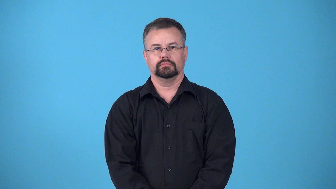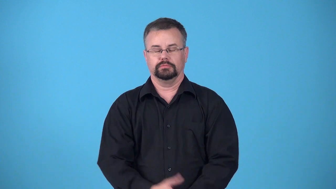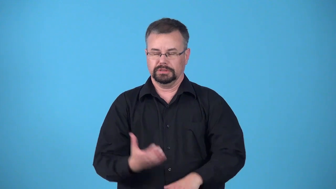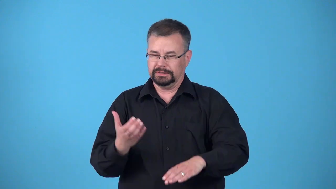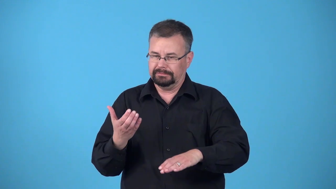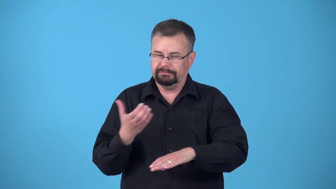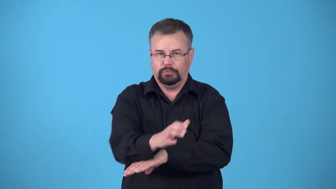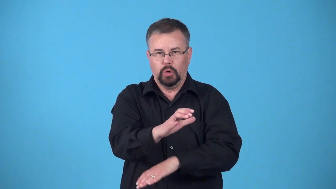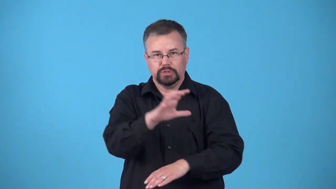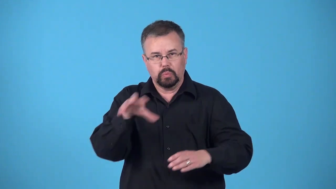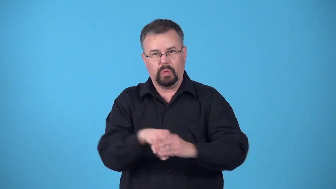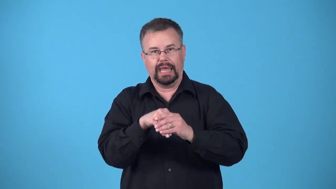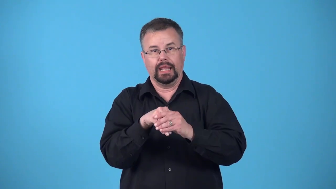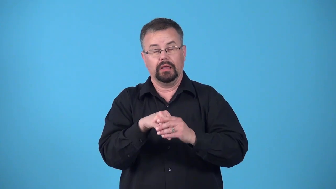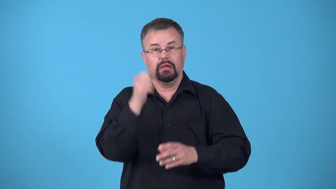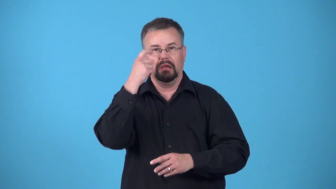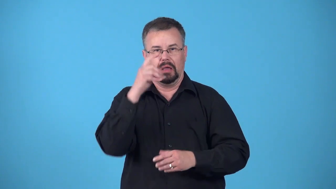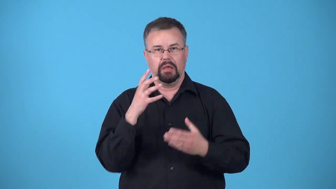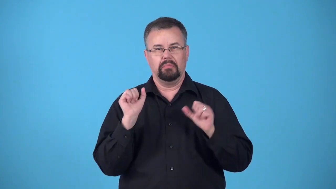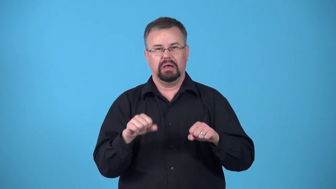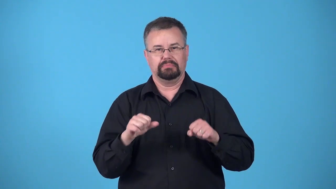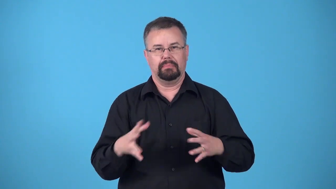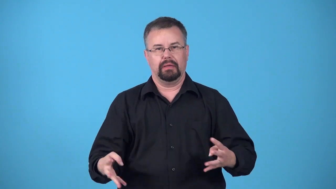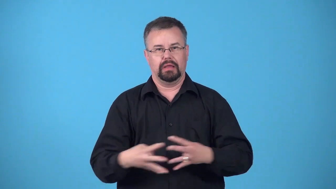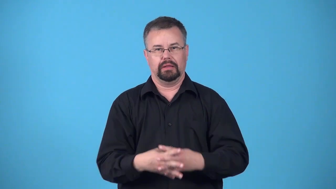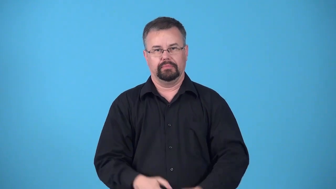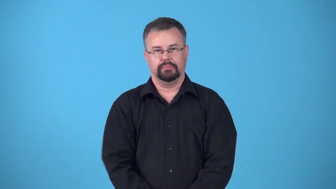shotgun marriage,shotgun wedding